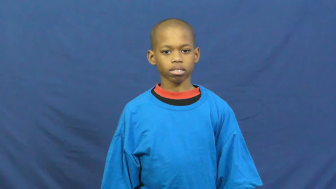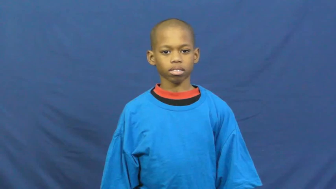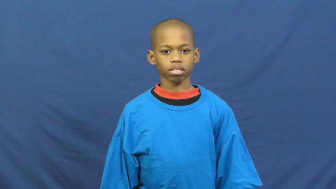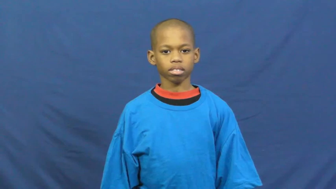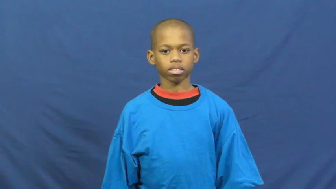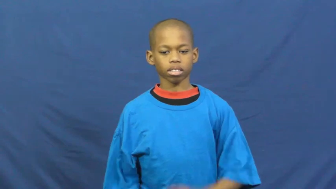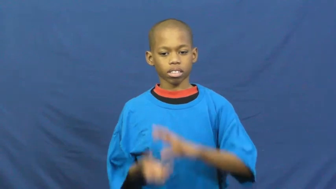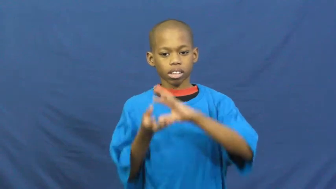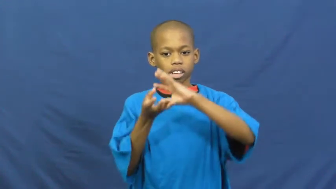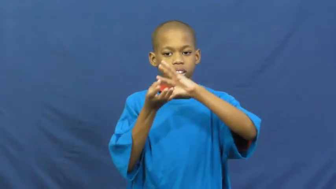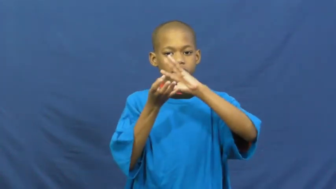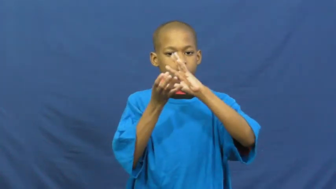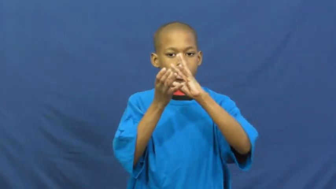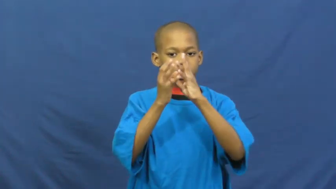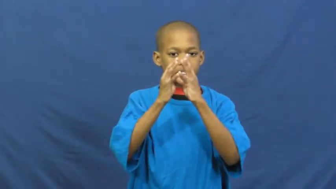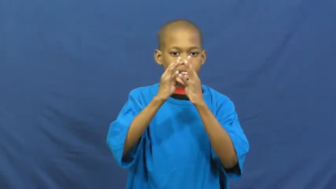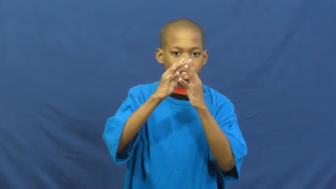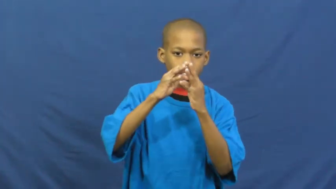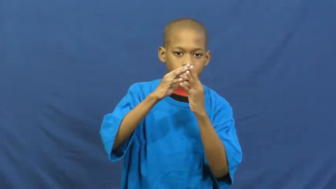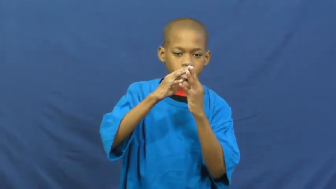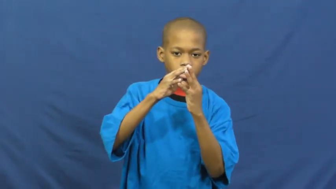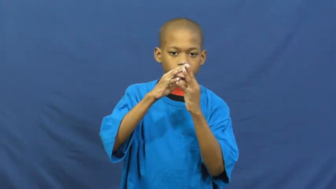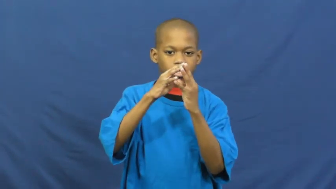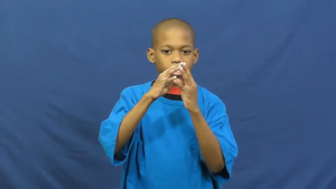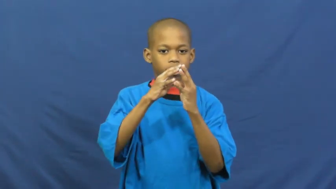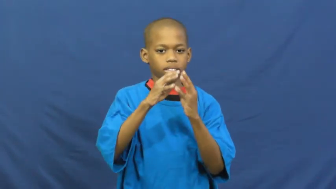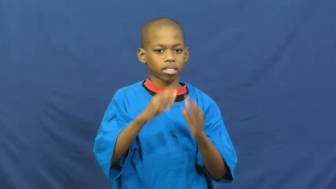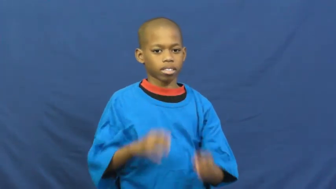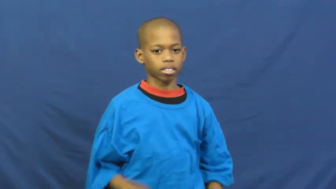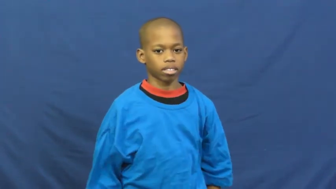deform,misshapen